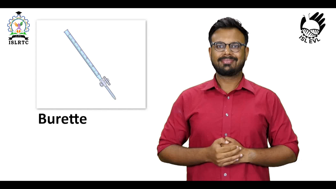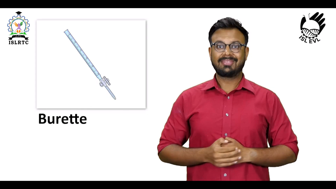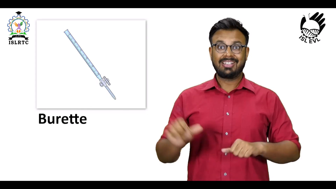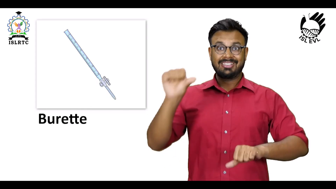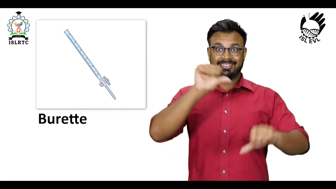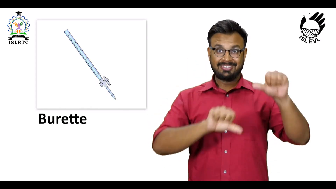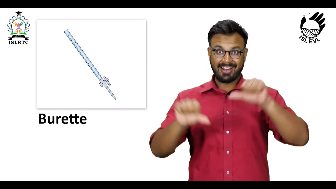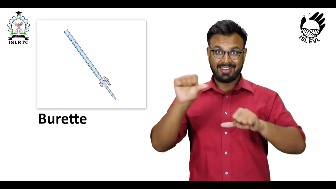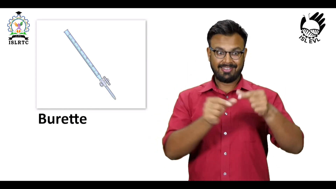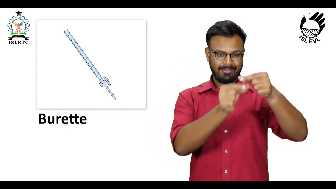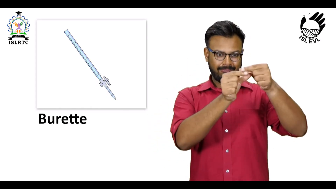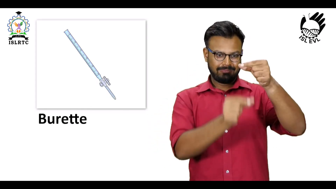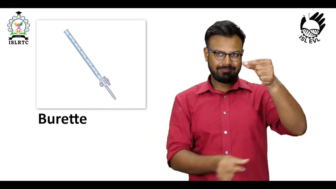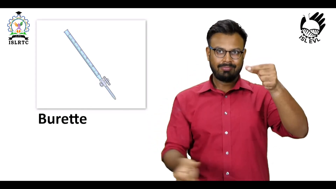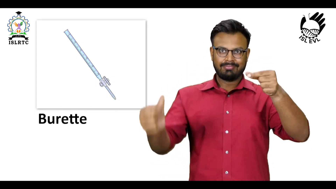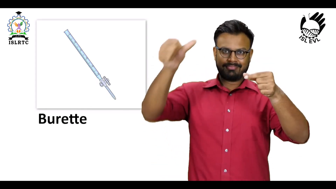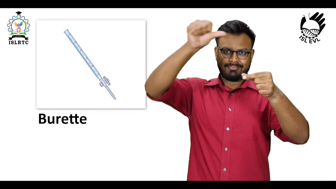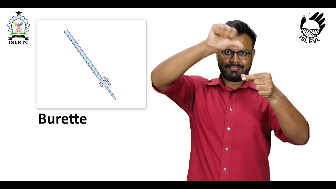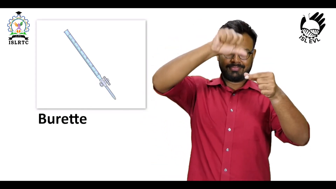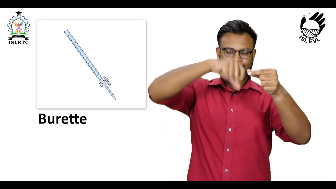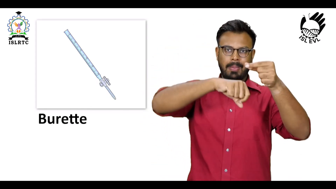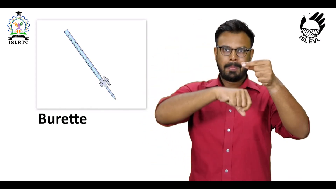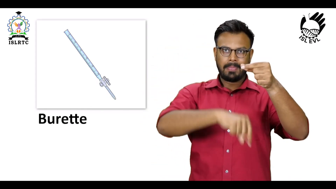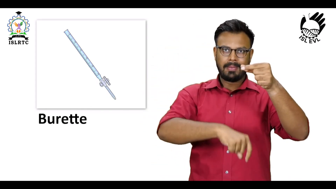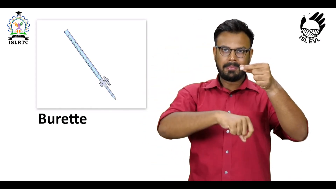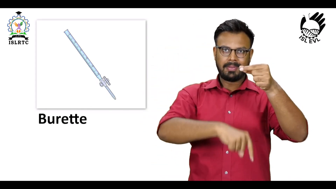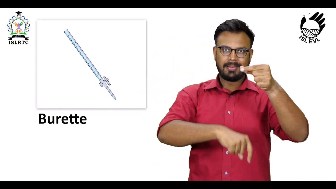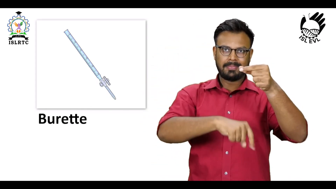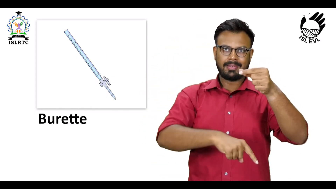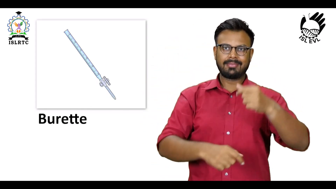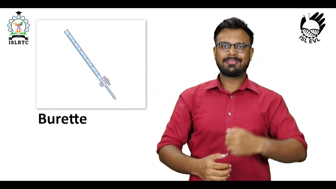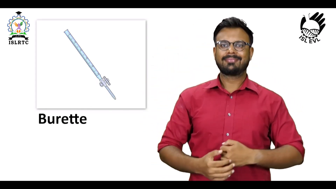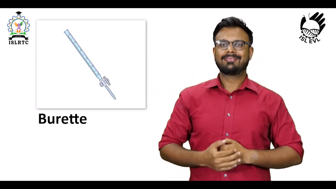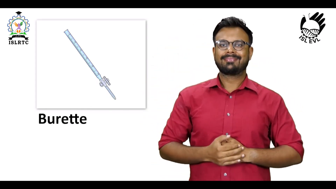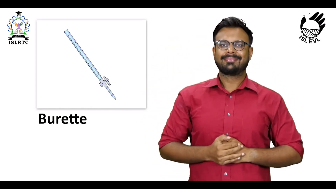Burette